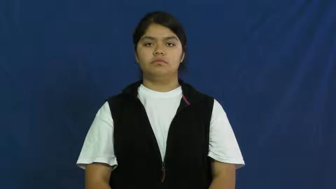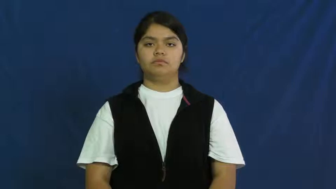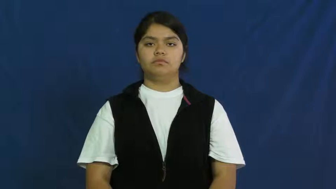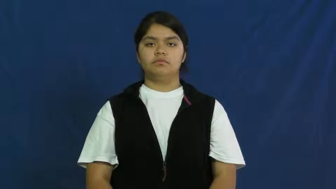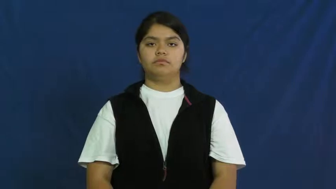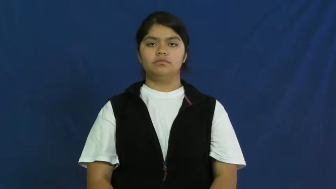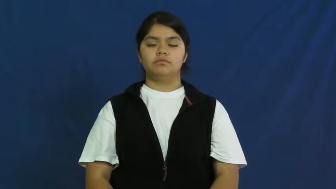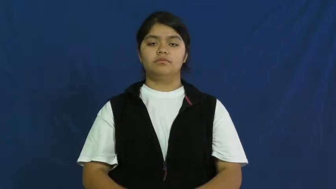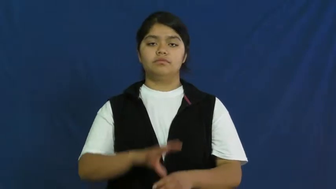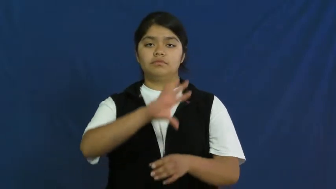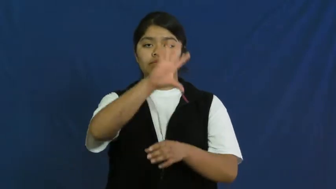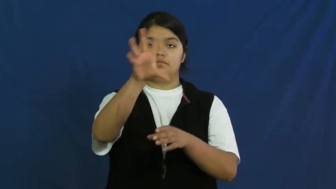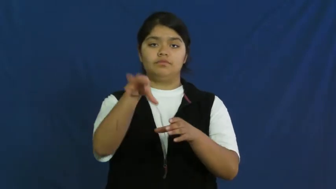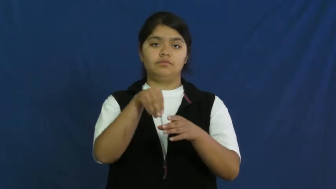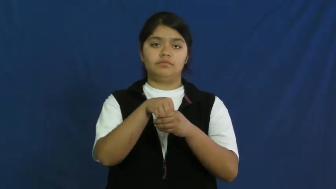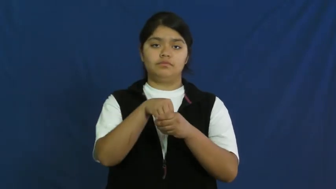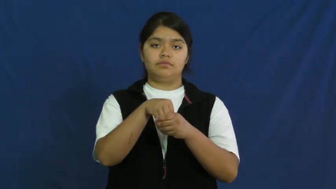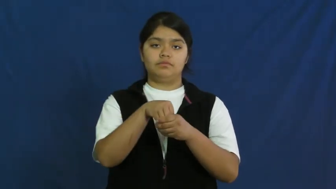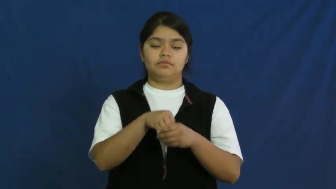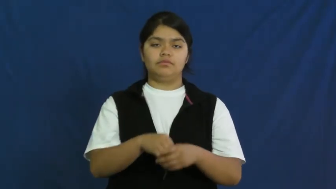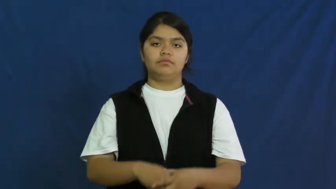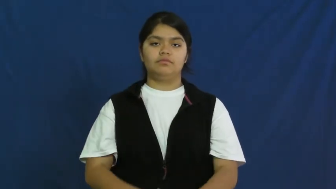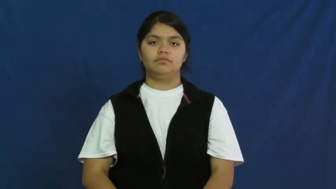incorporate,introject